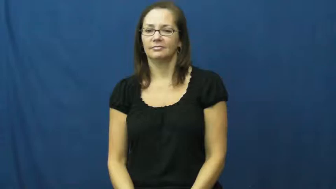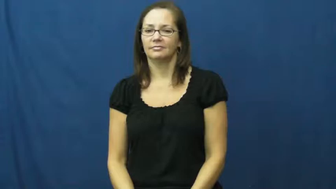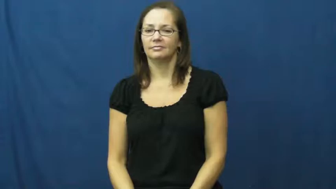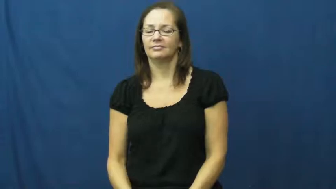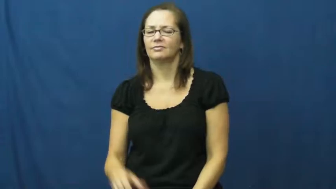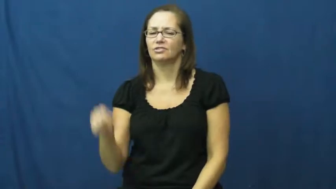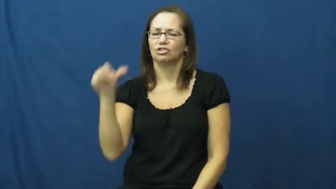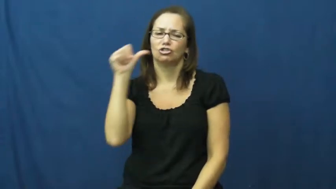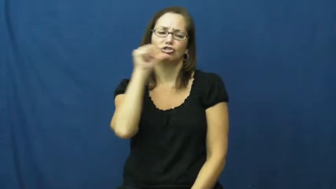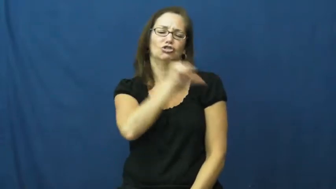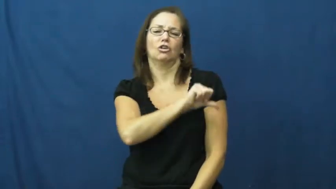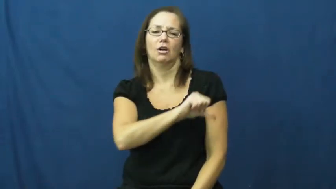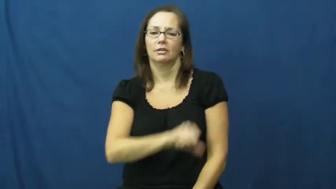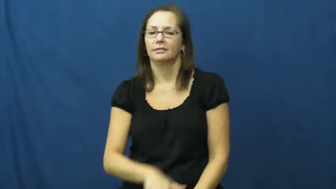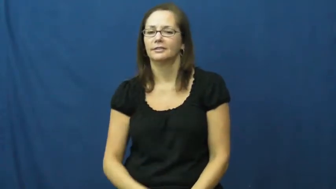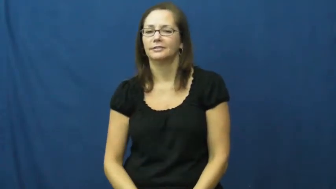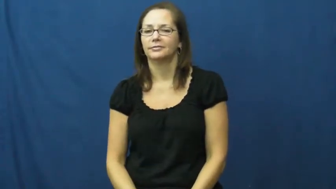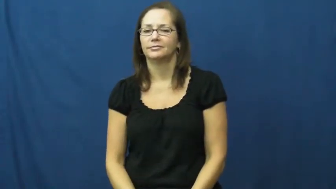drunk,inebriated,liquored up,intoxicated,bombed,blotto,boozy,insobriety,hammered,cockeyed,crocked